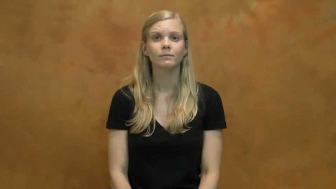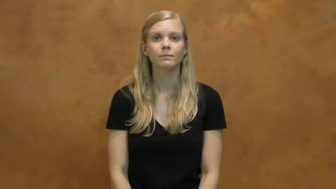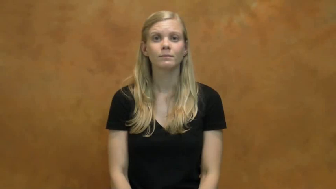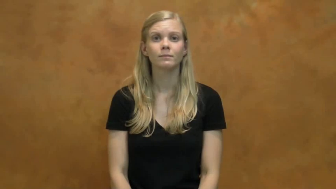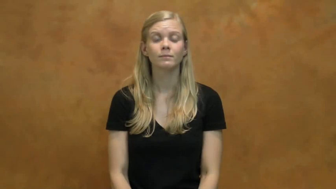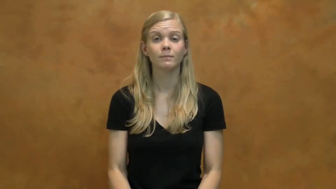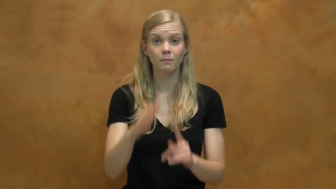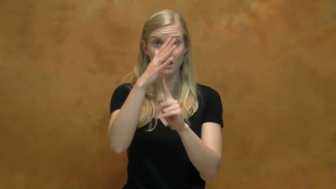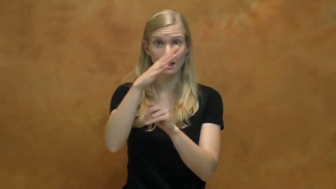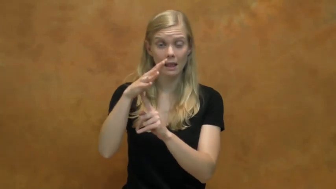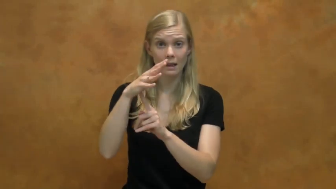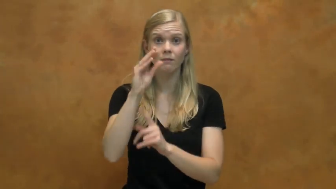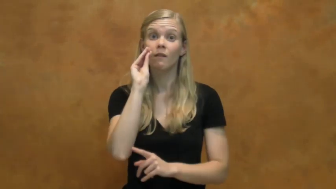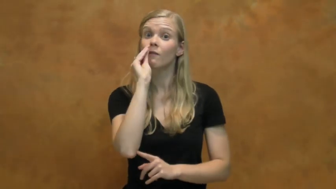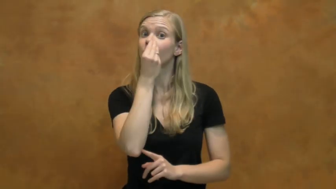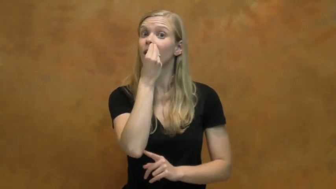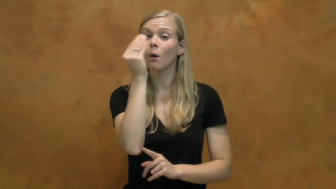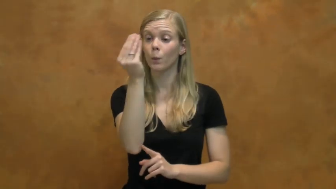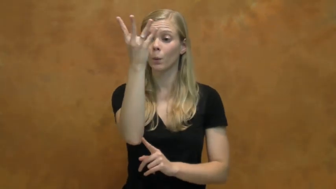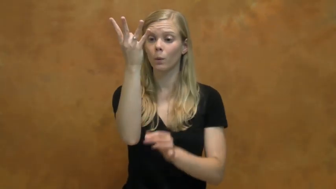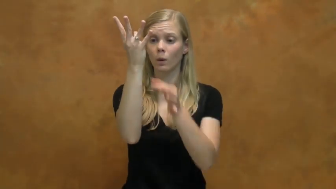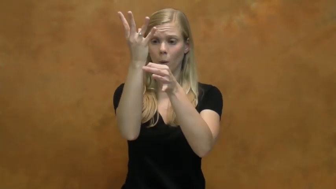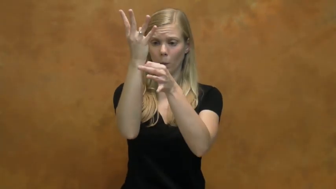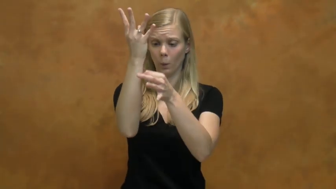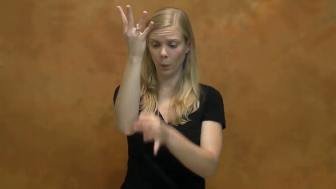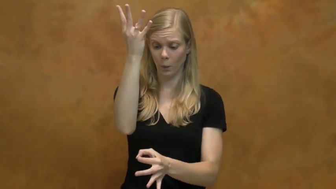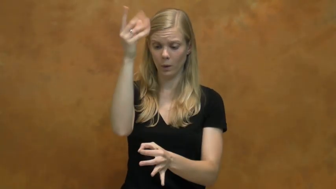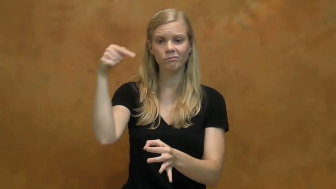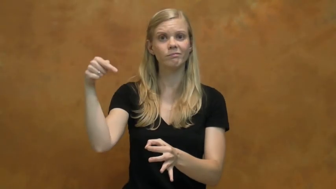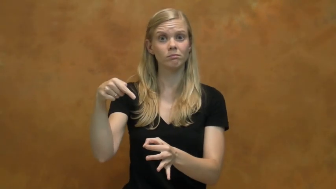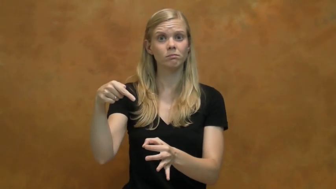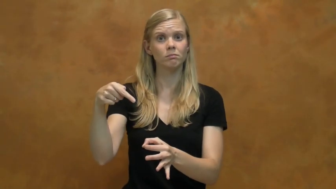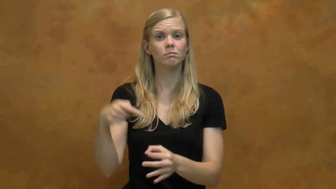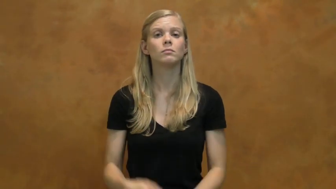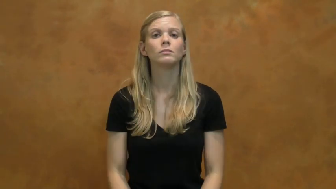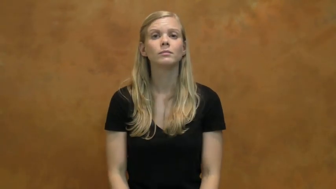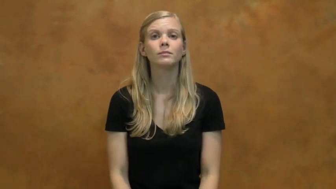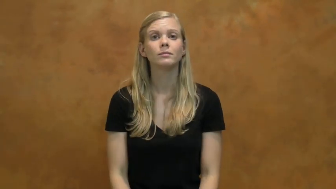stalk of plant